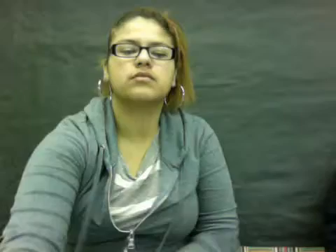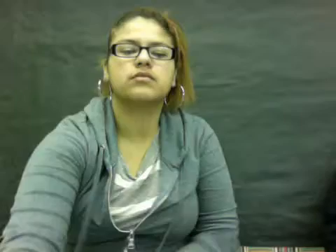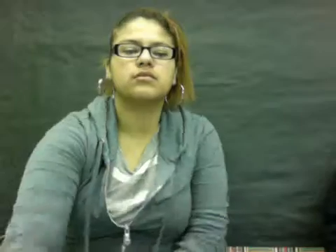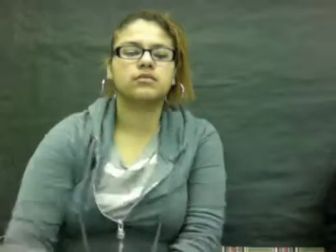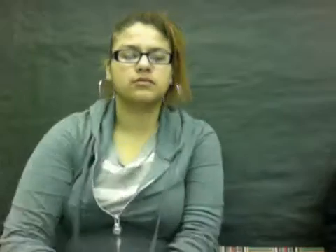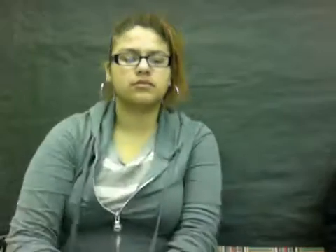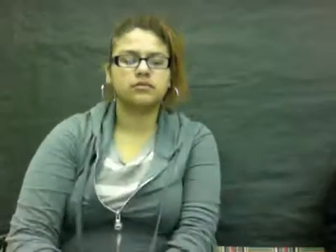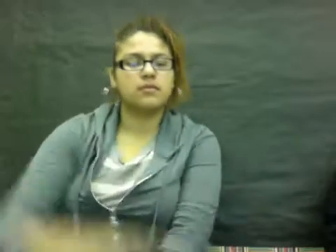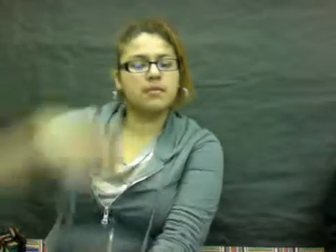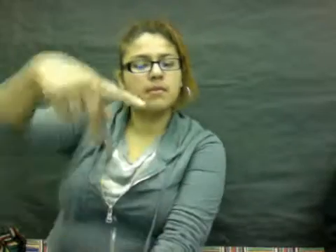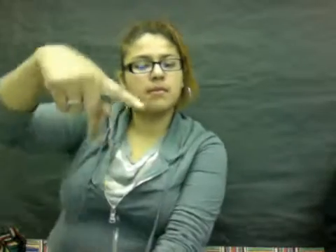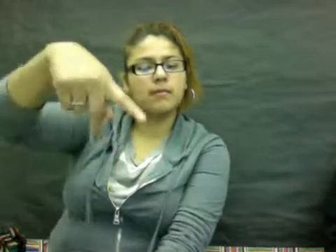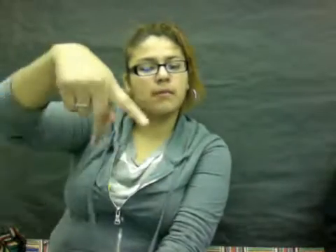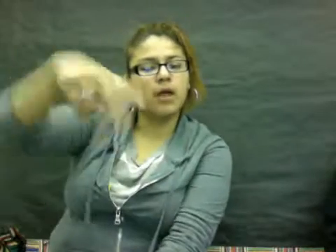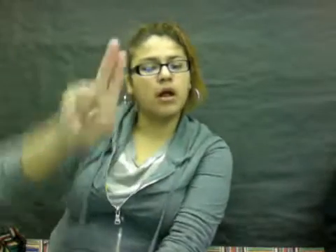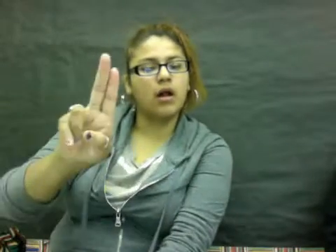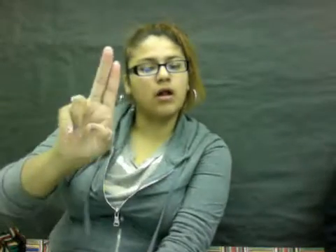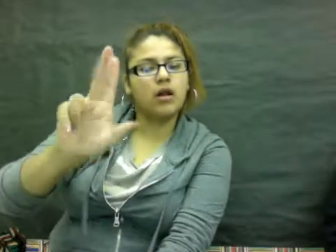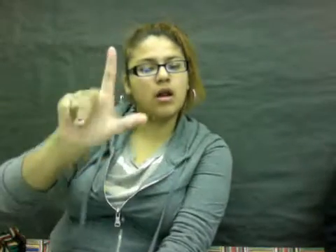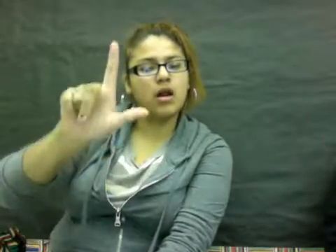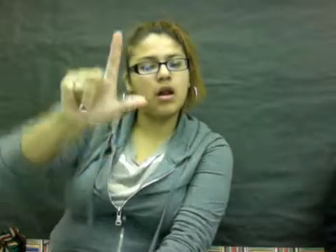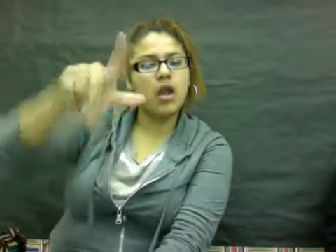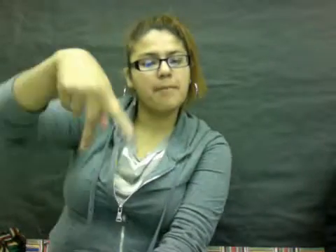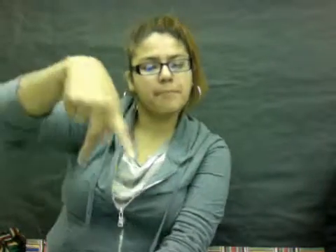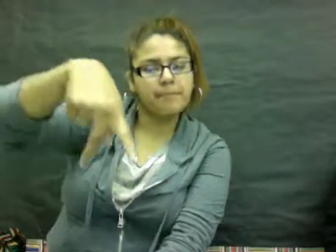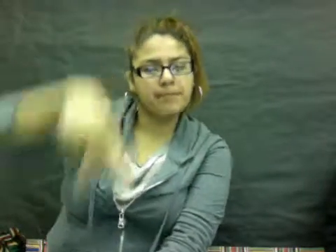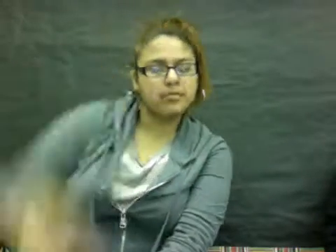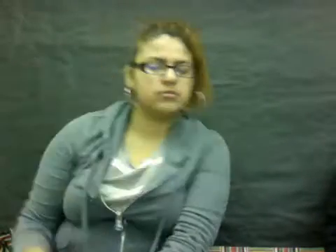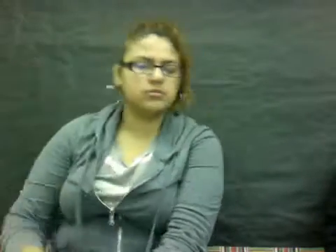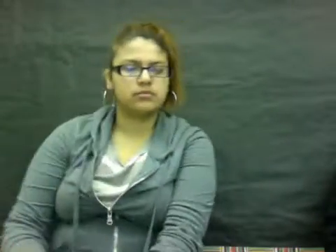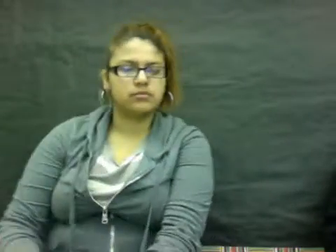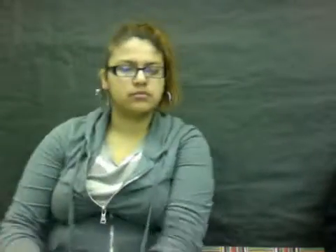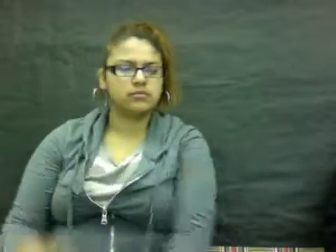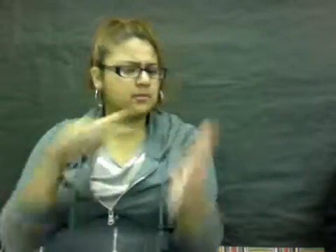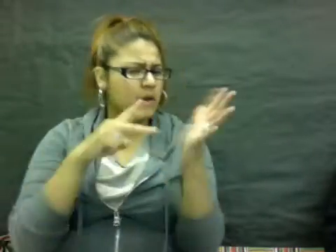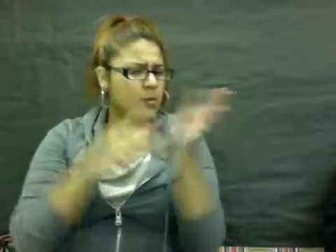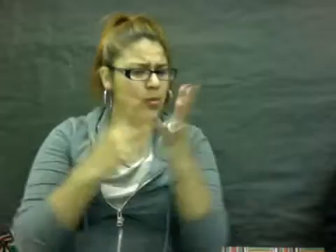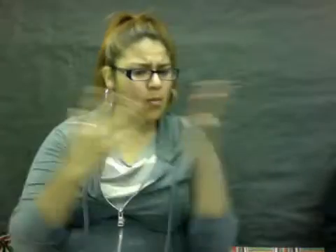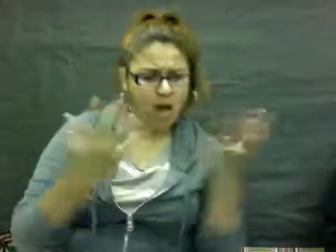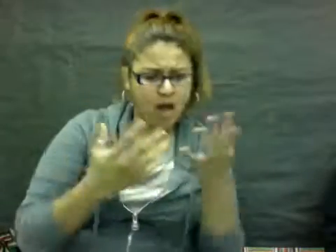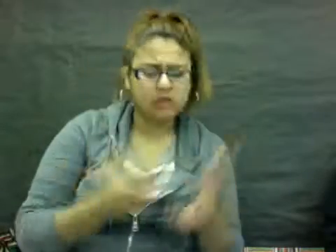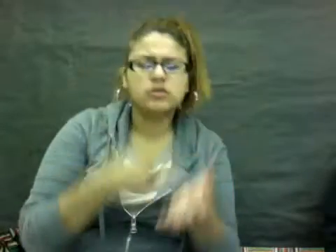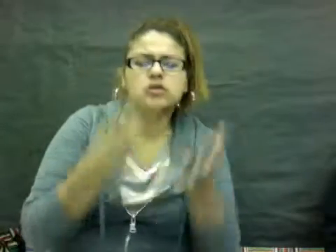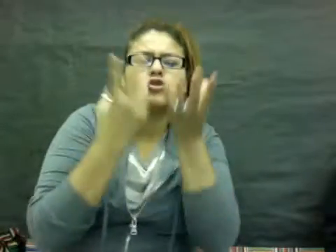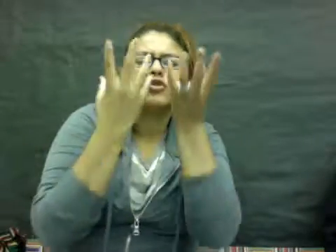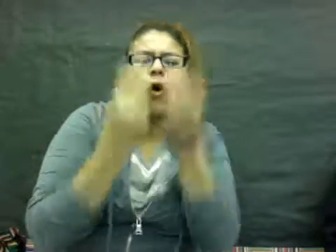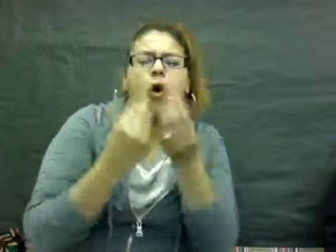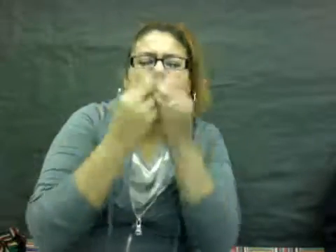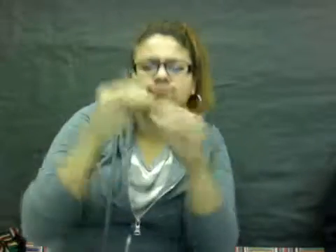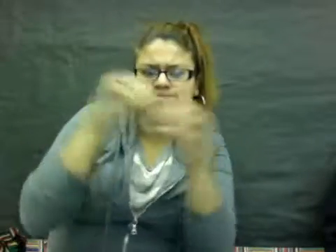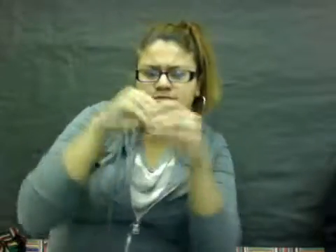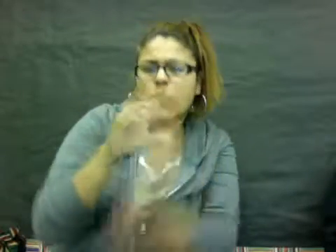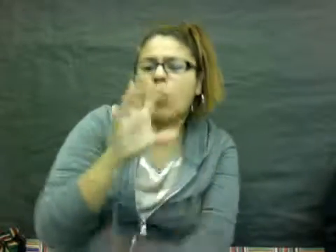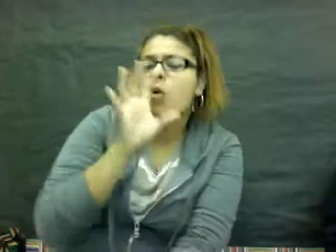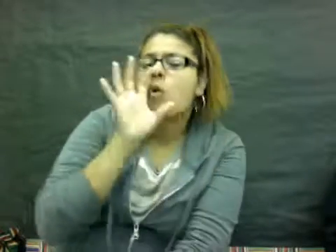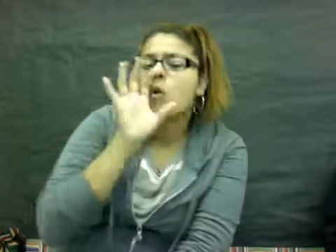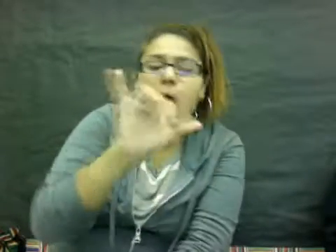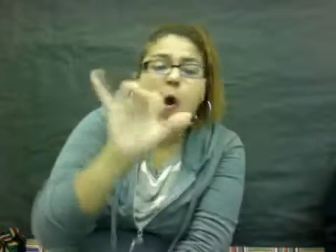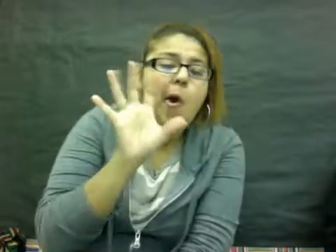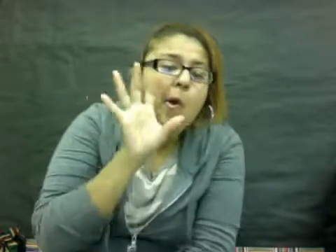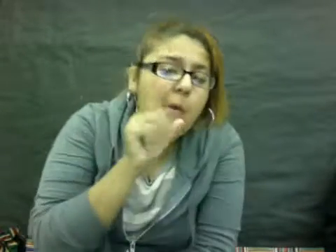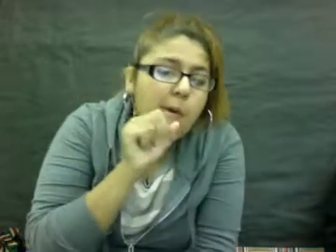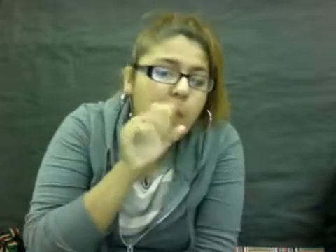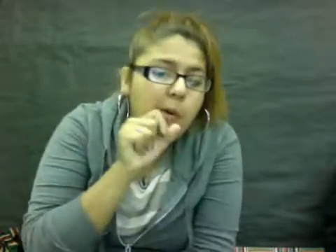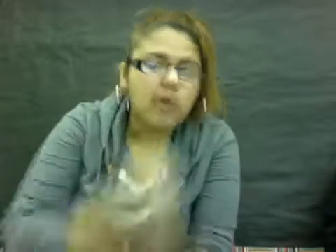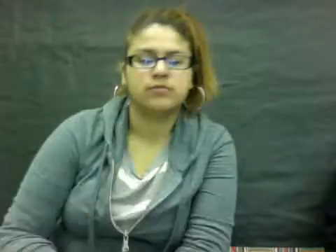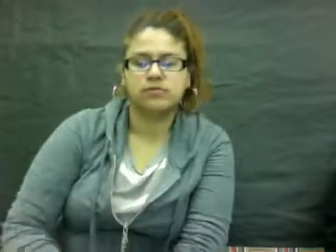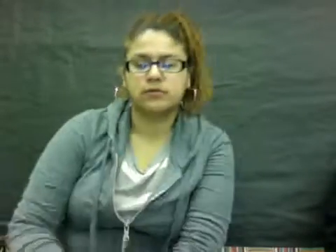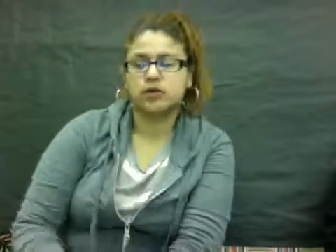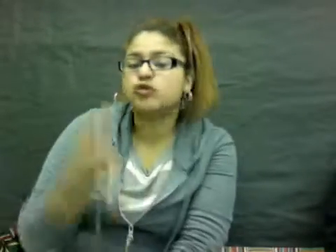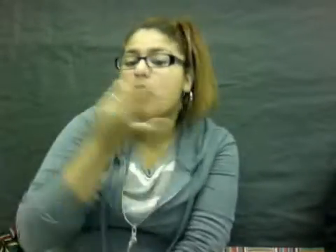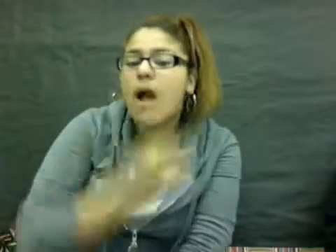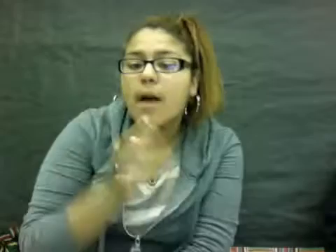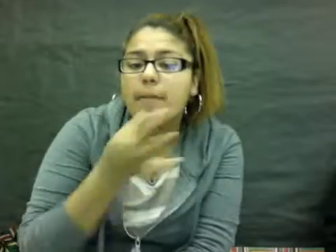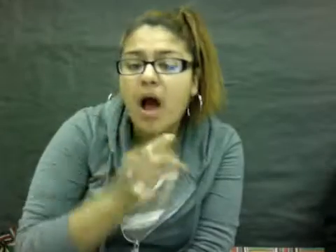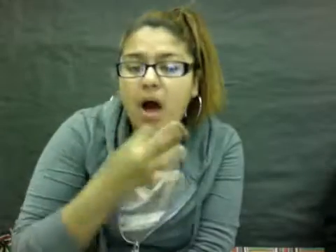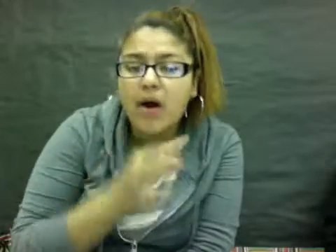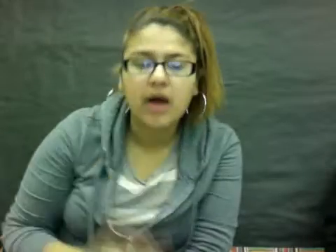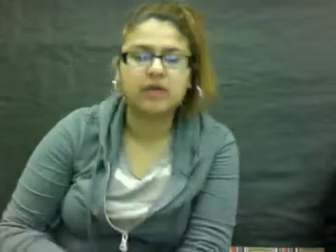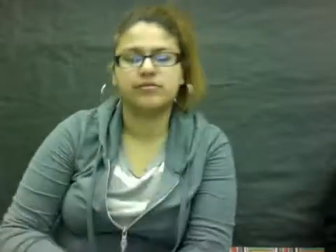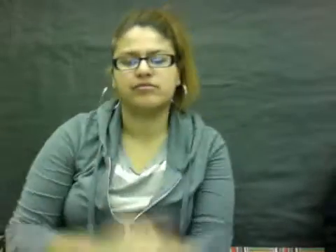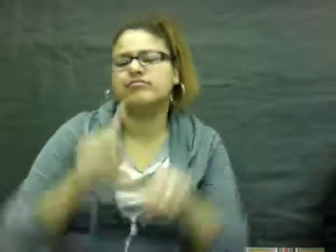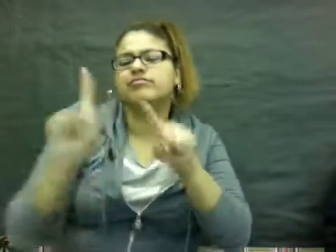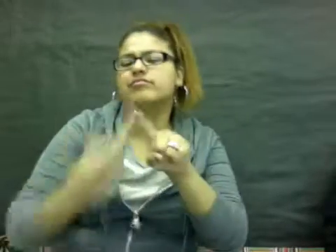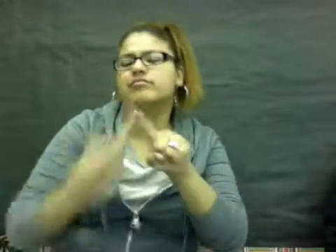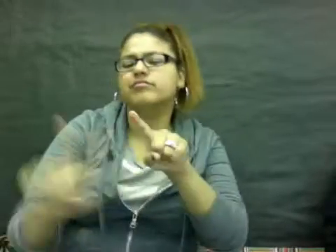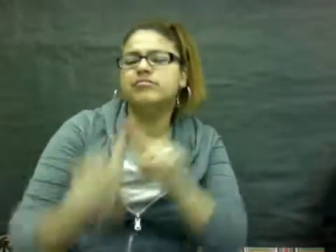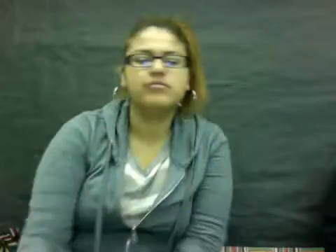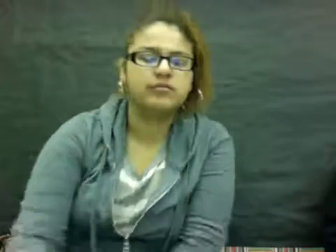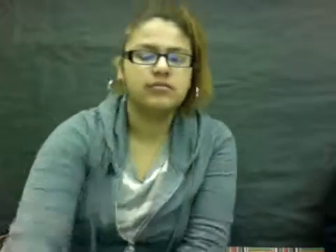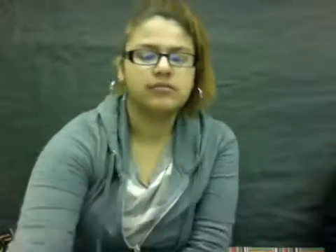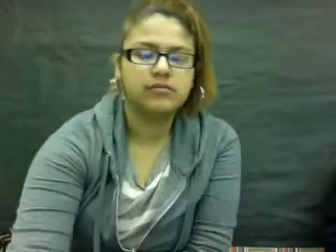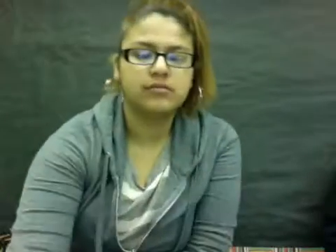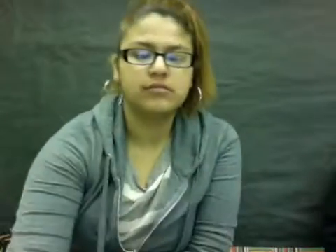pulp